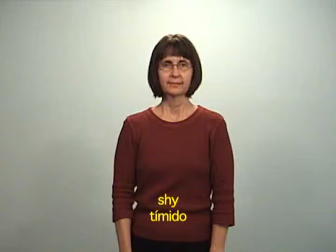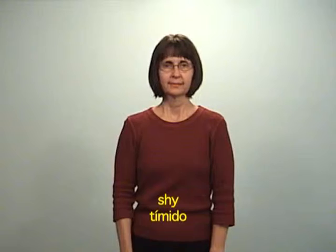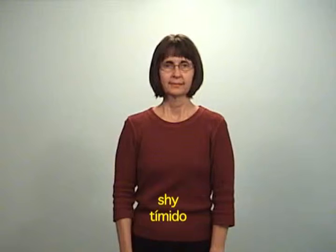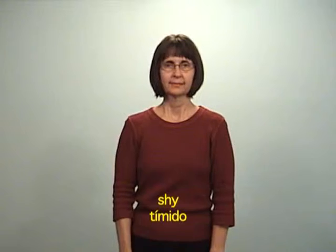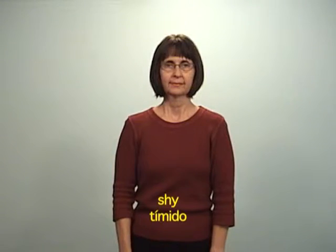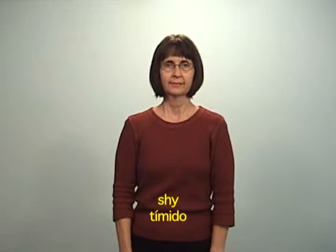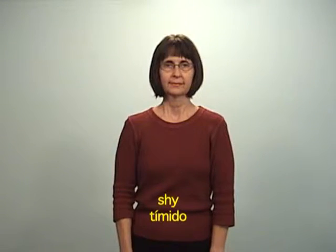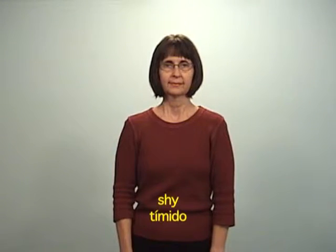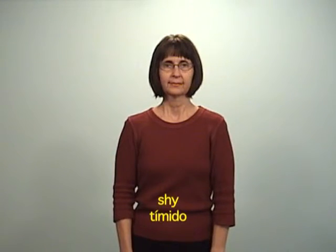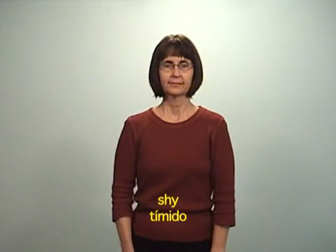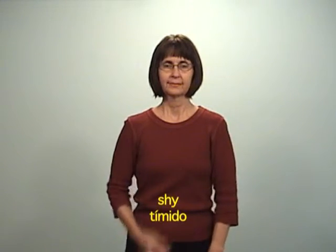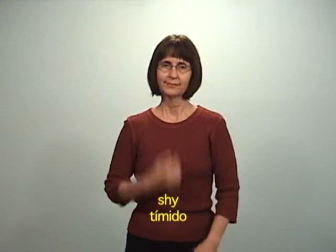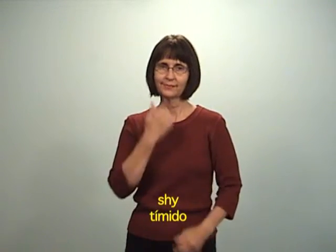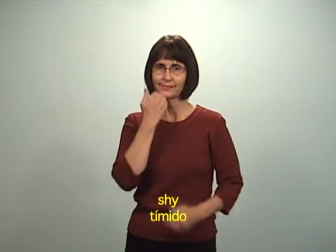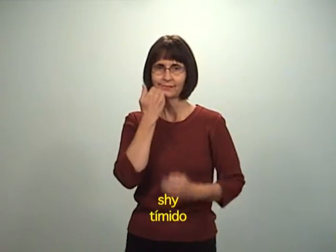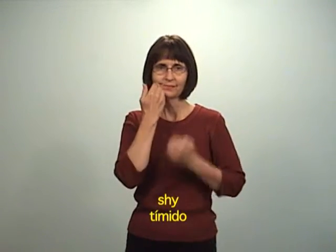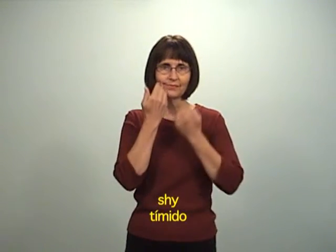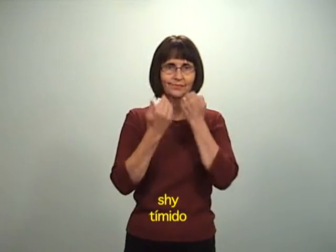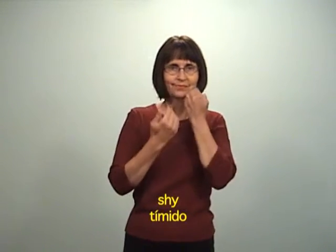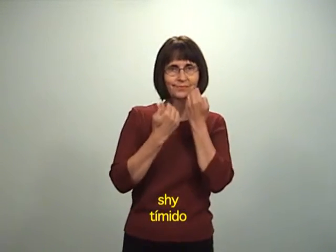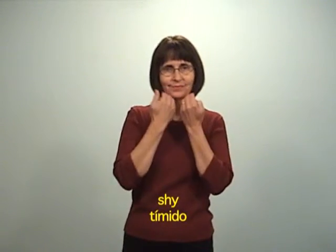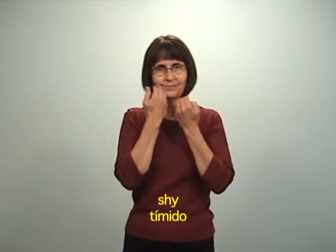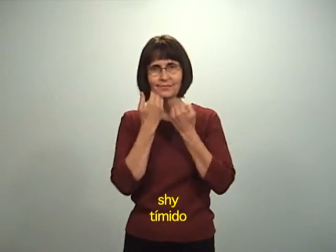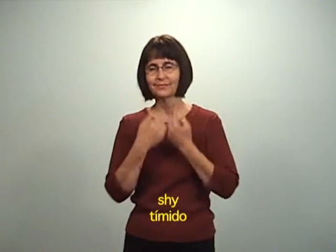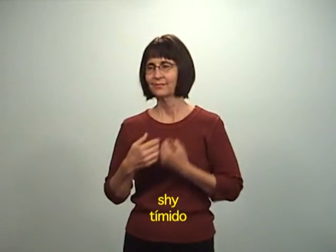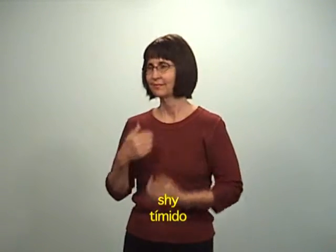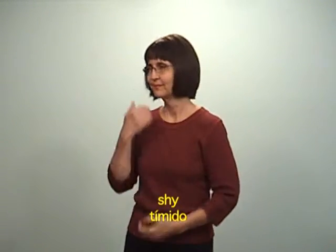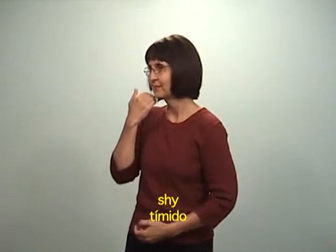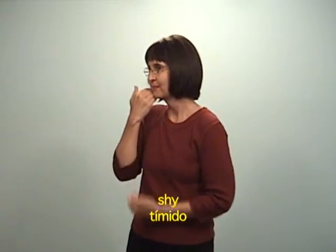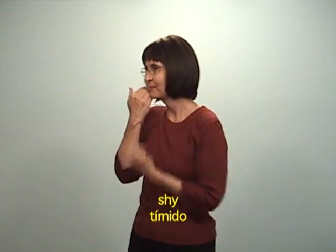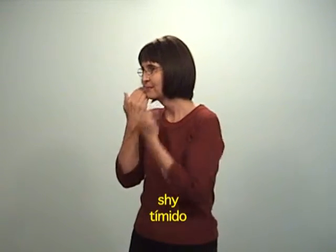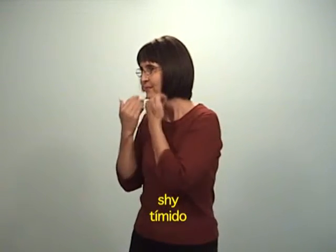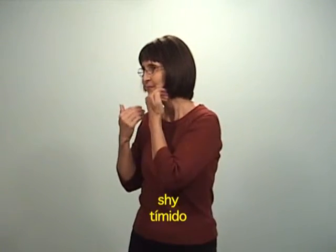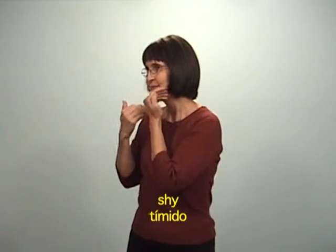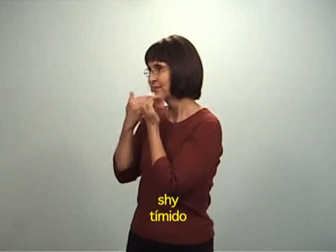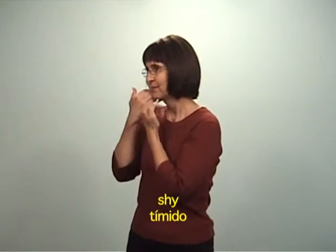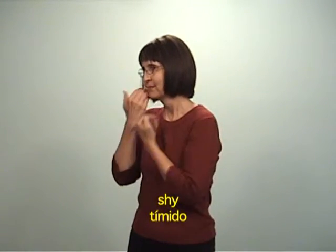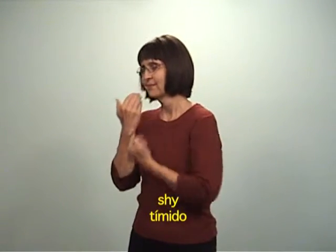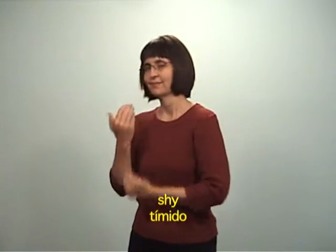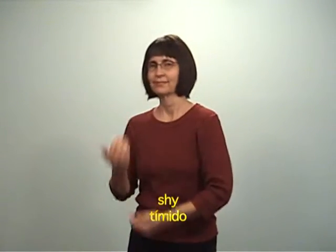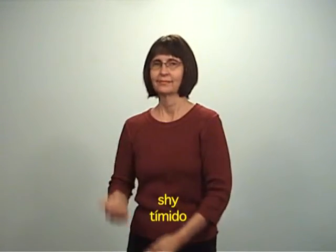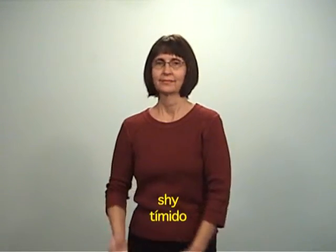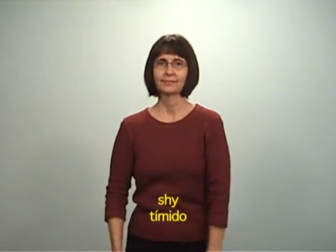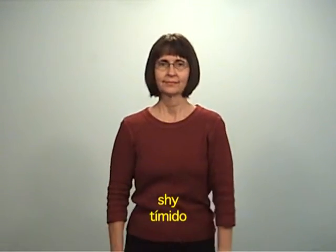Shy